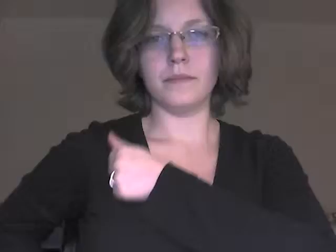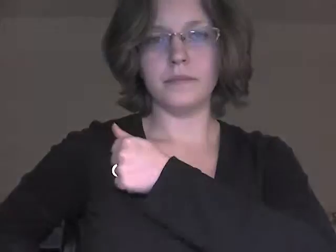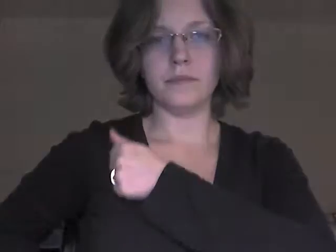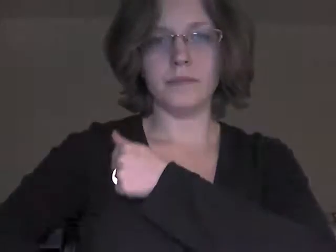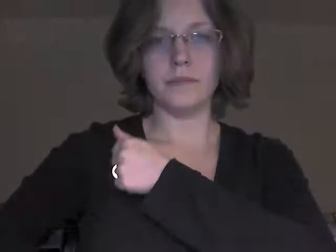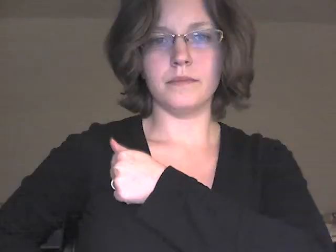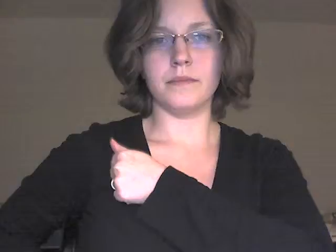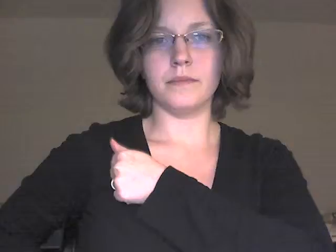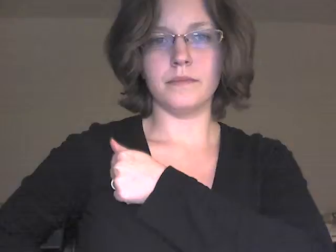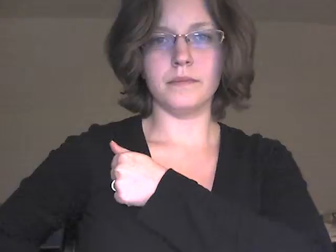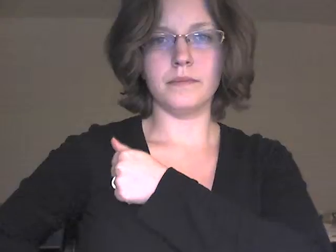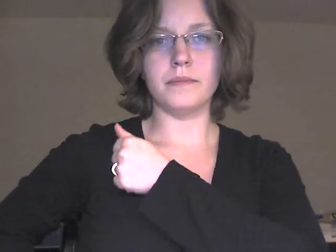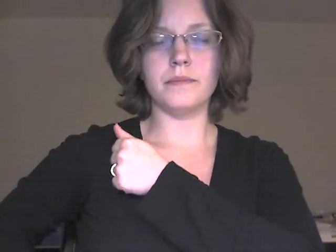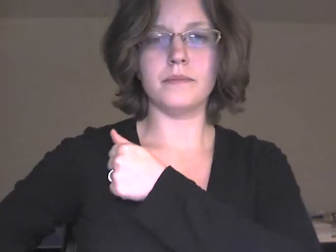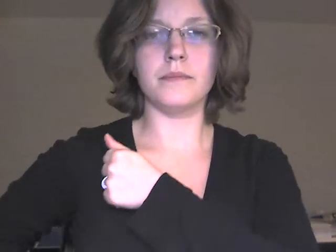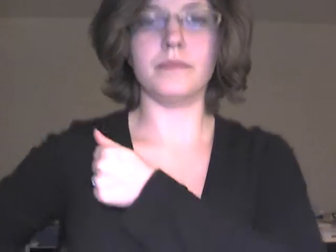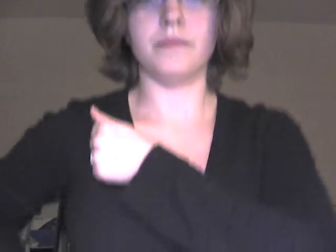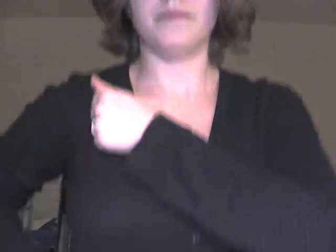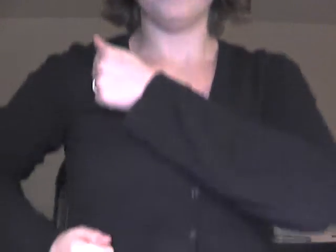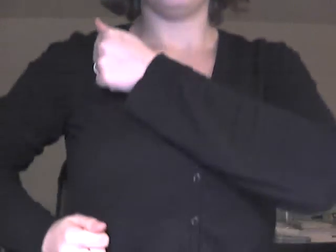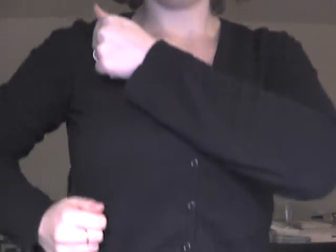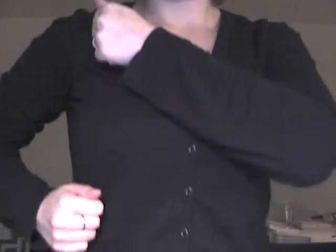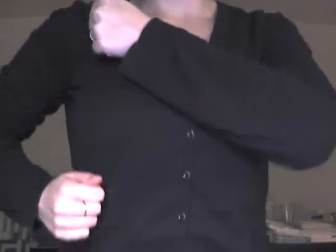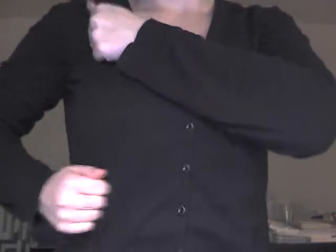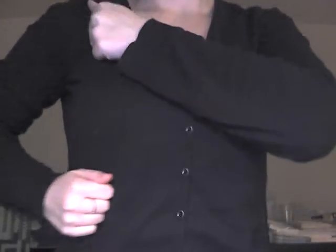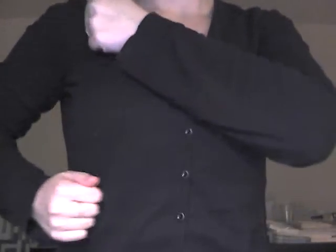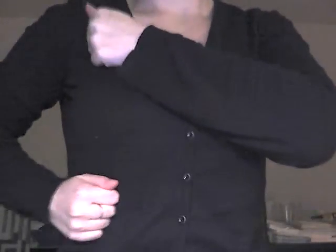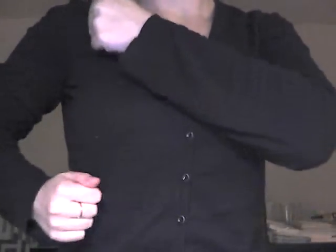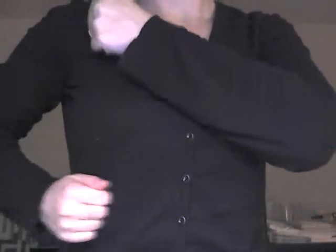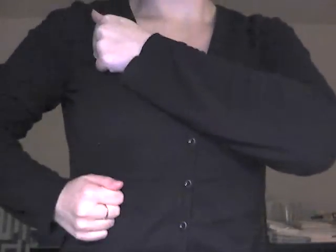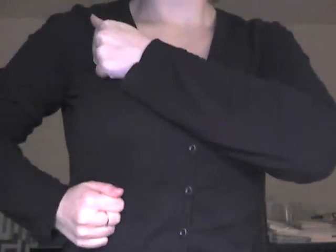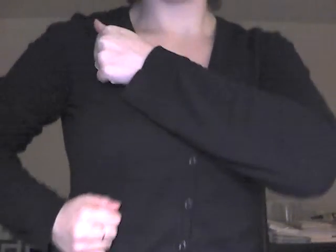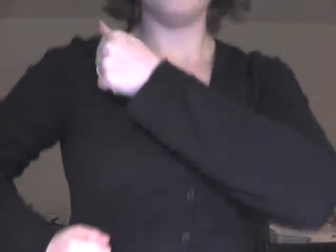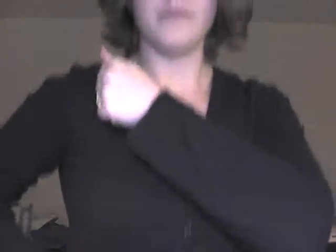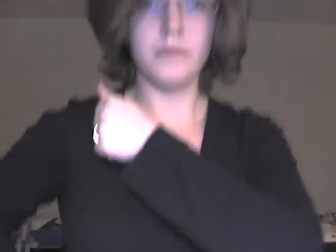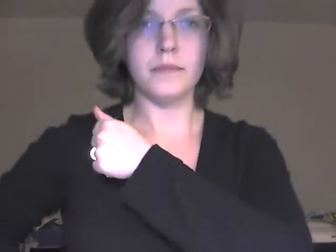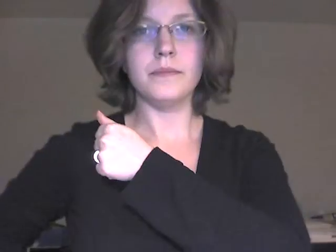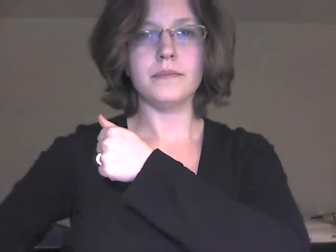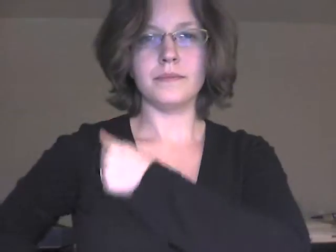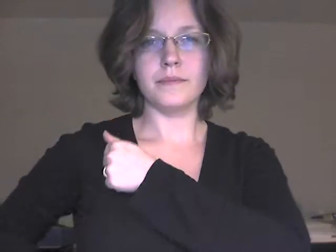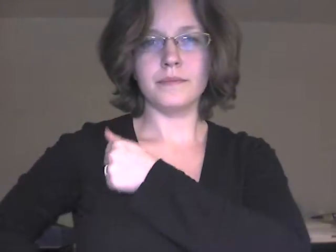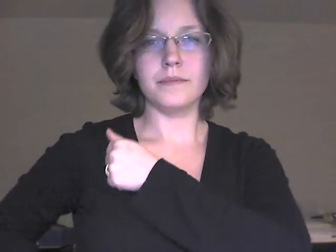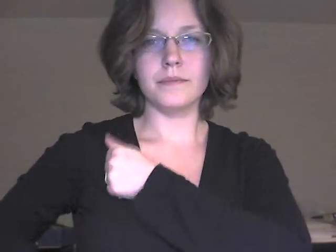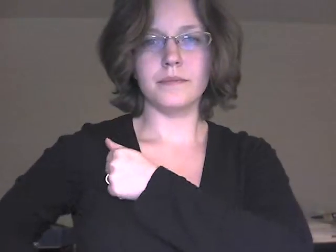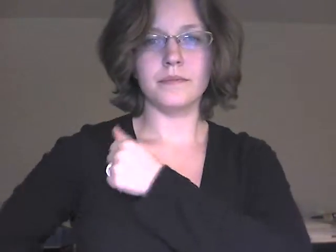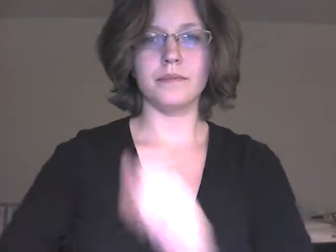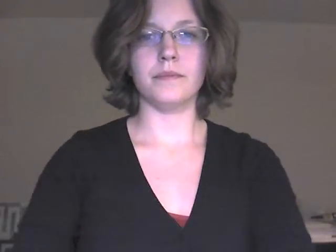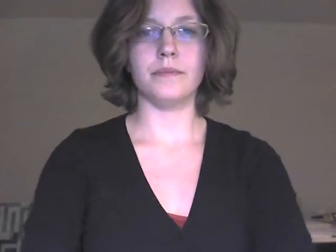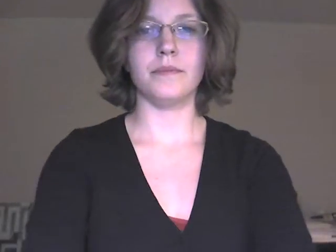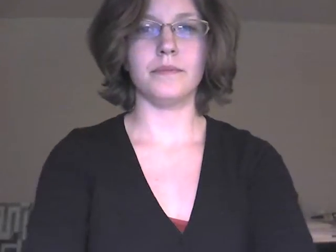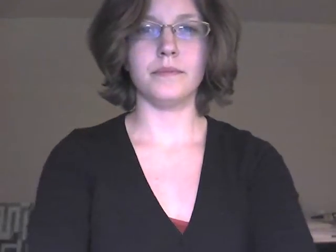Soldier